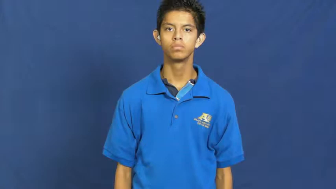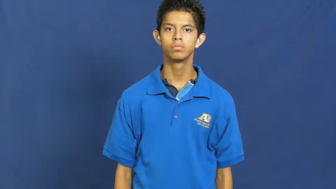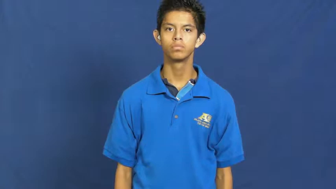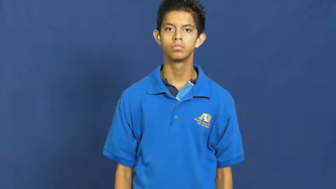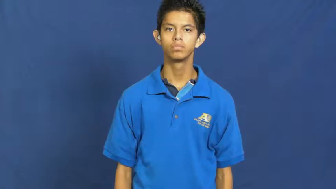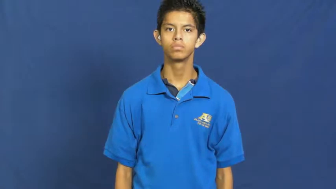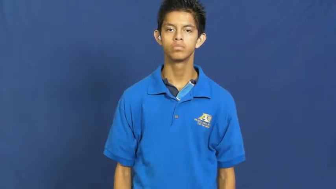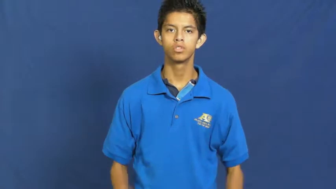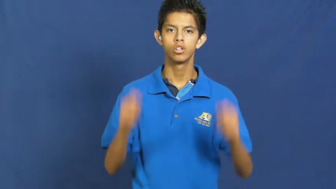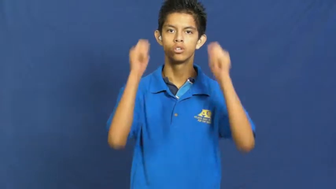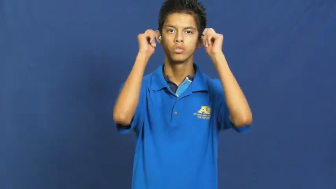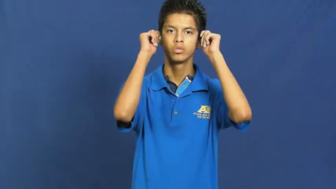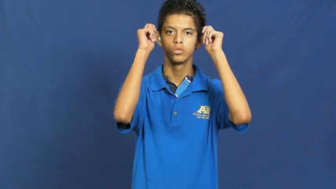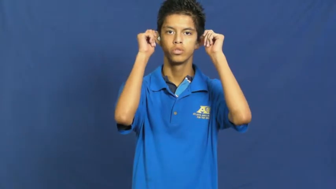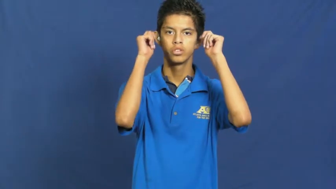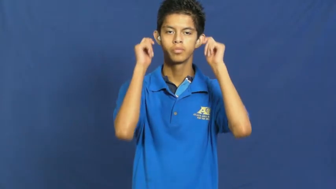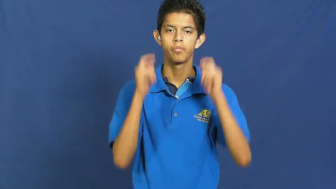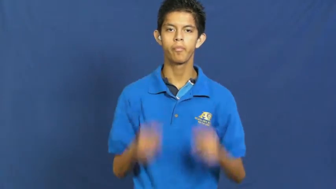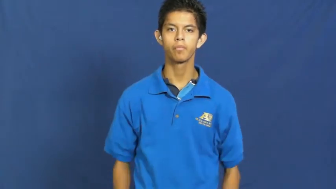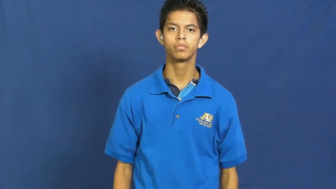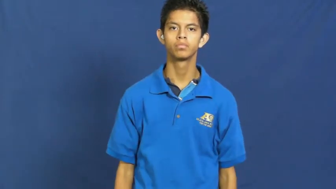tutor